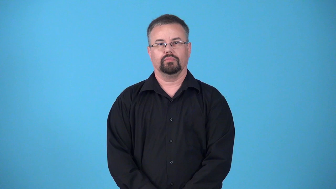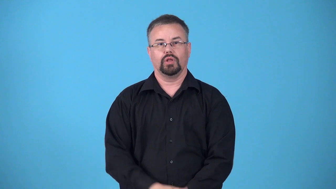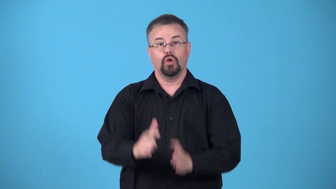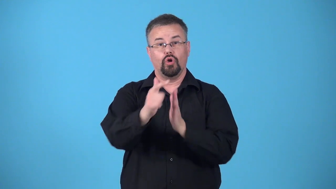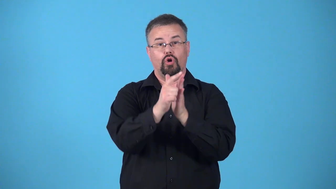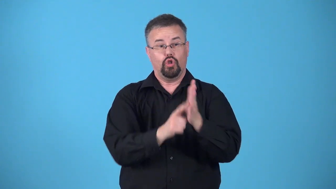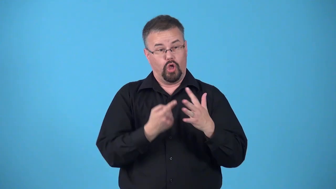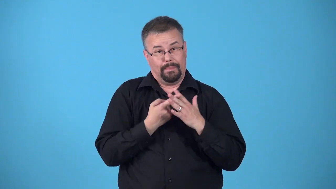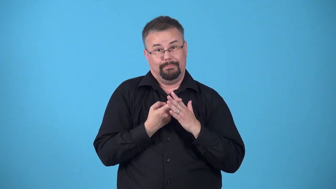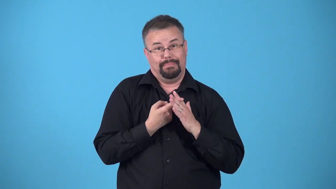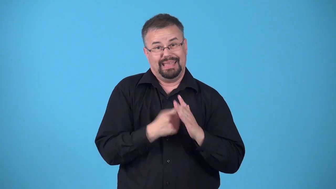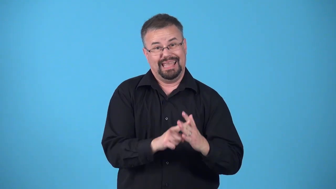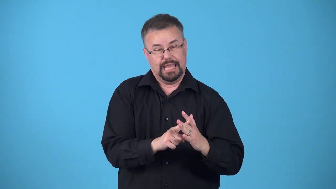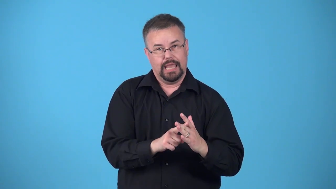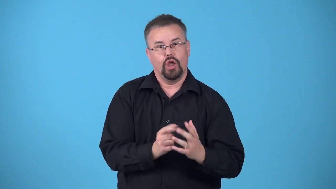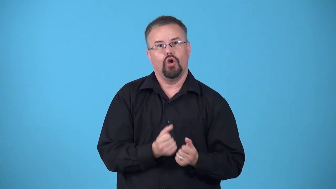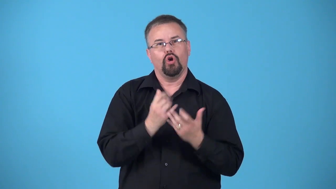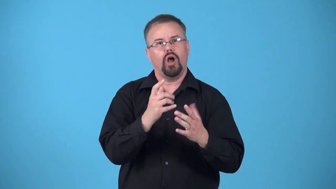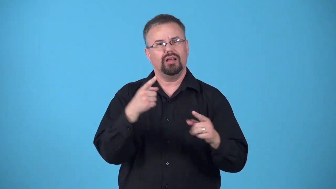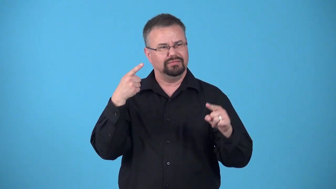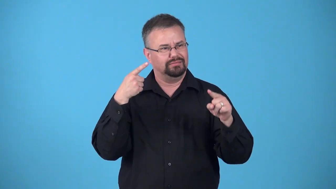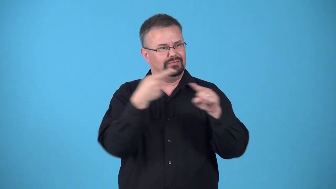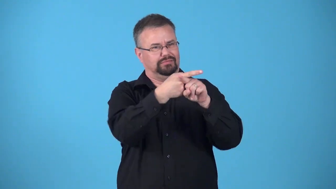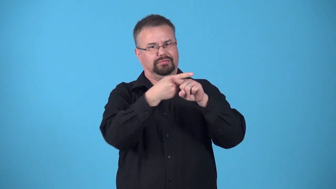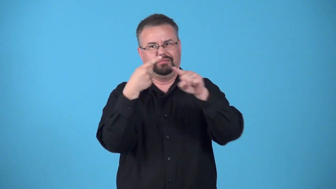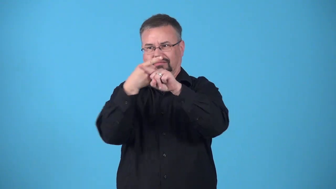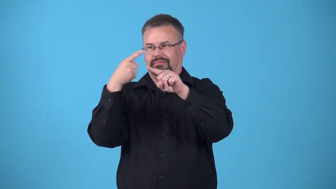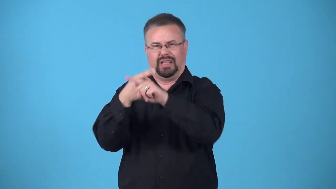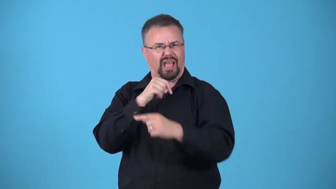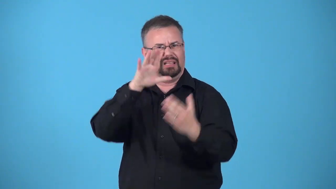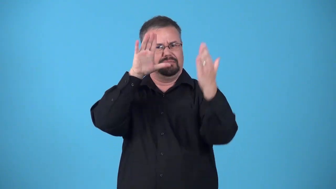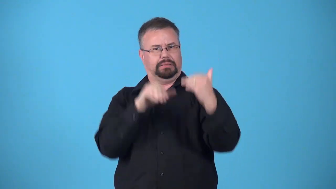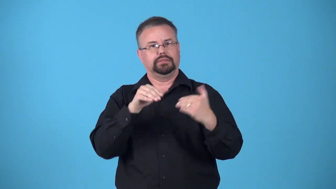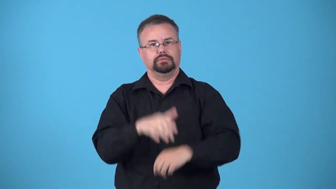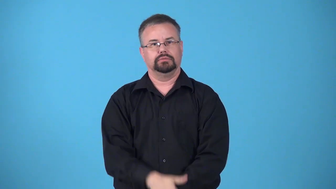law of unintended consequences